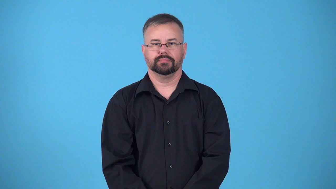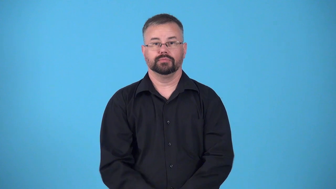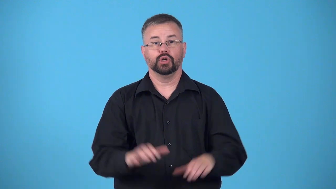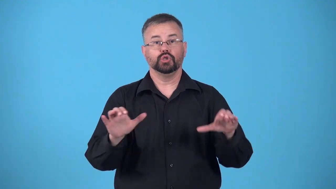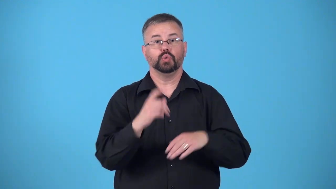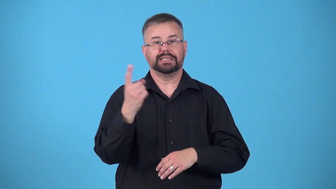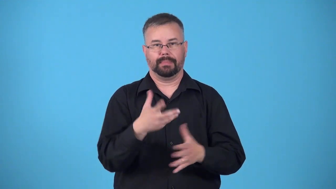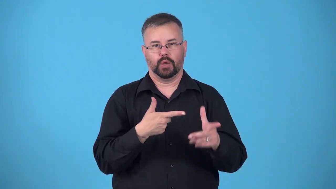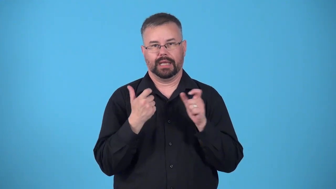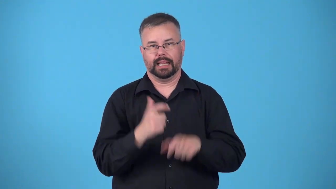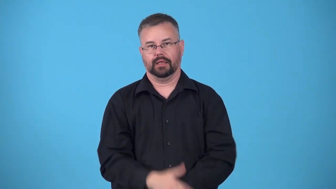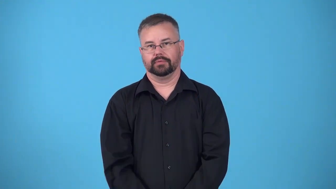snap to it